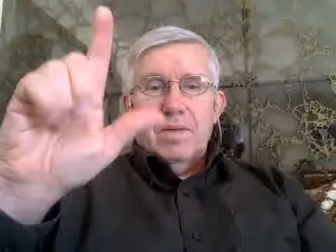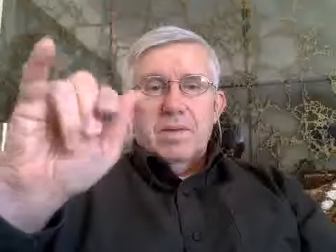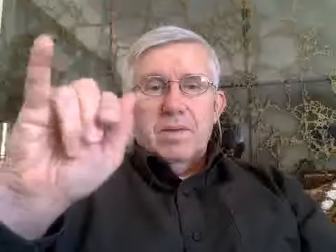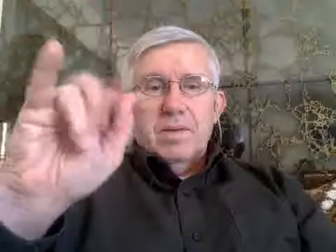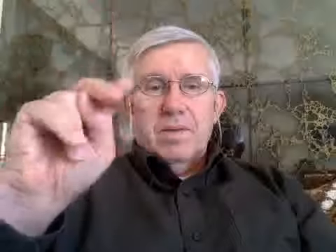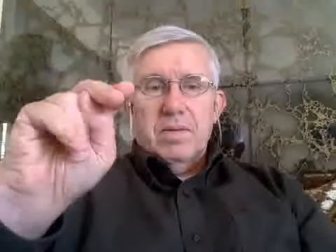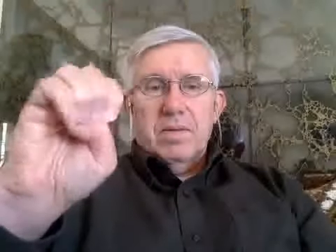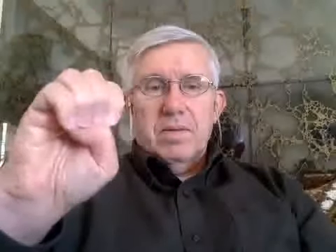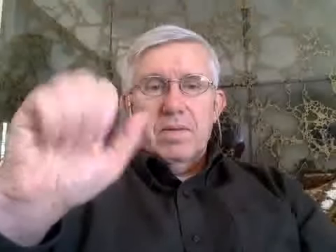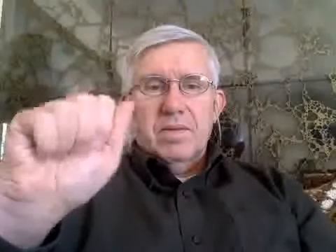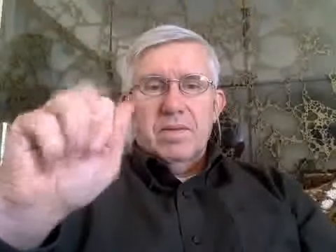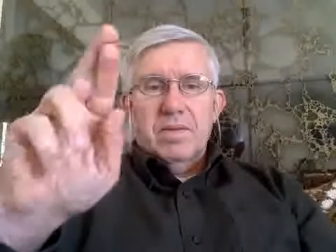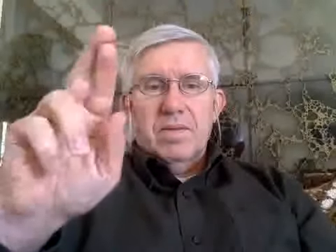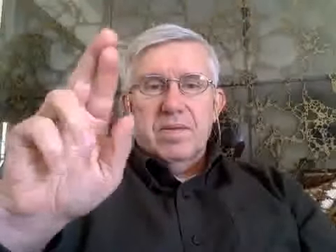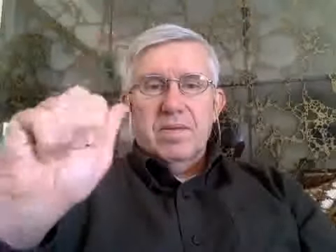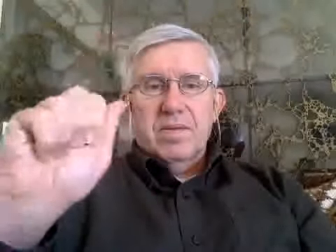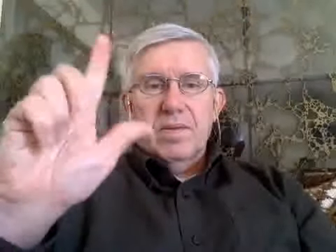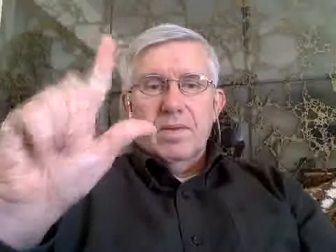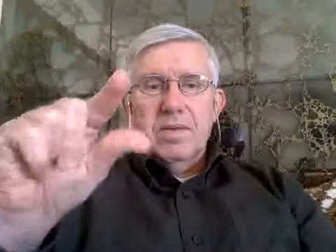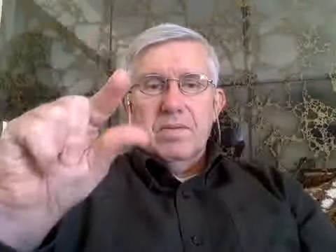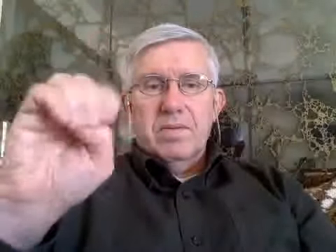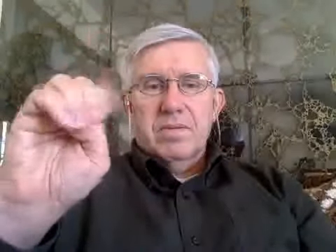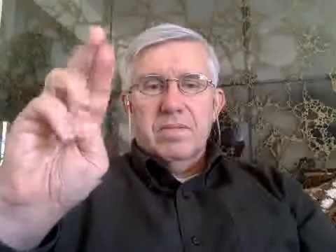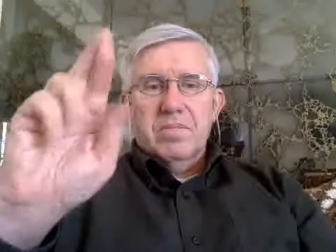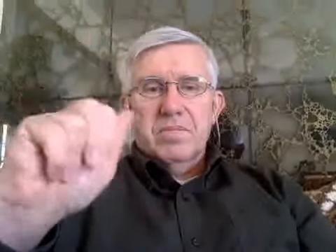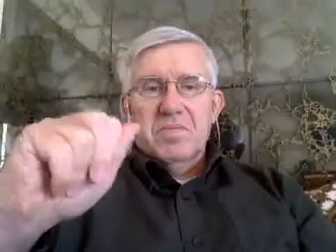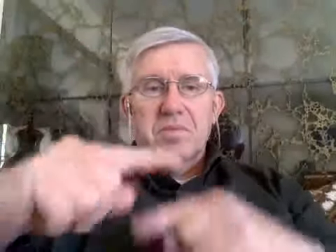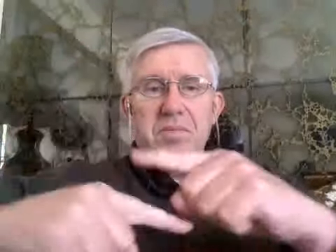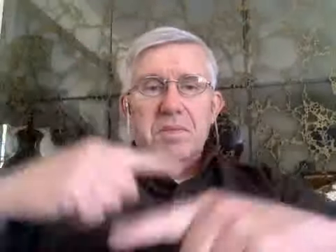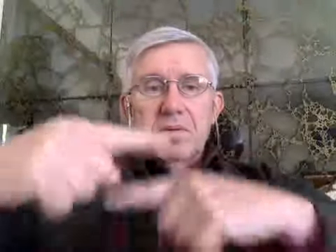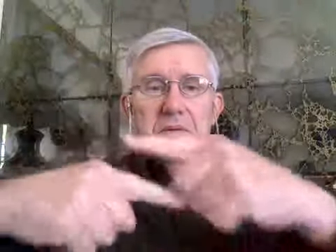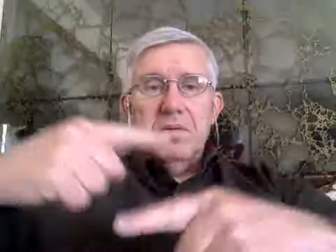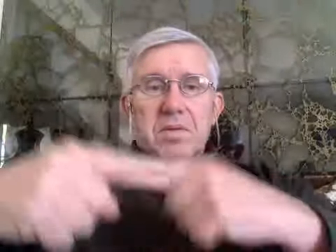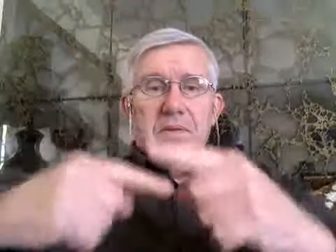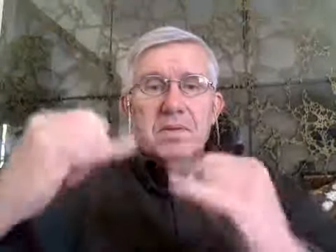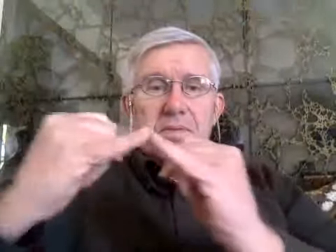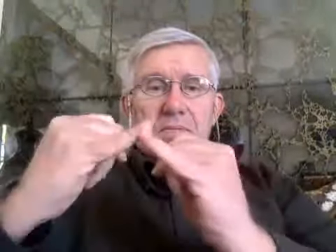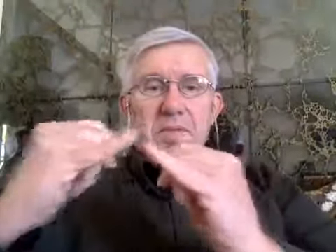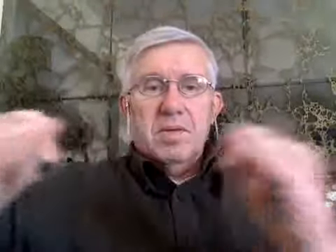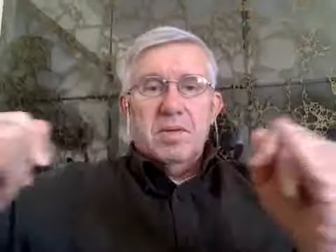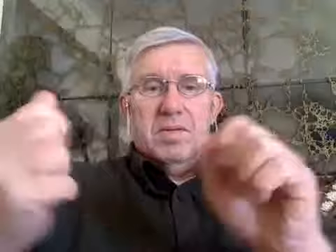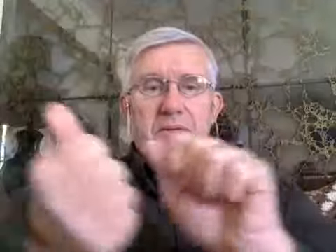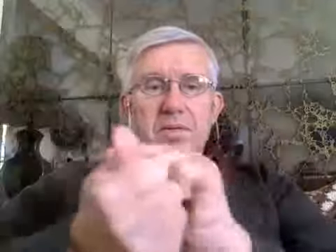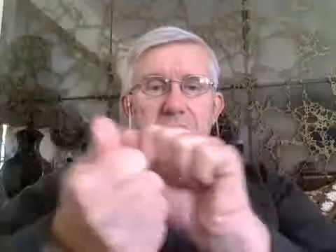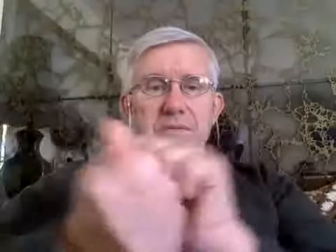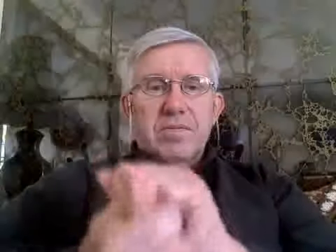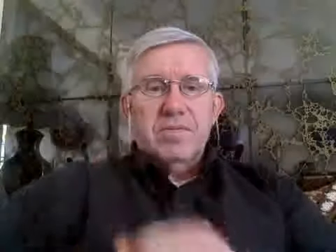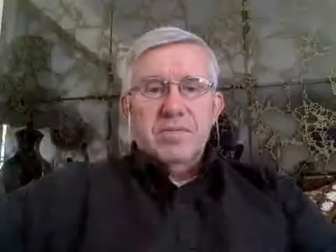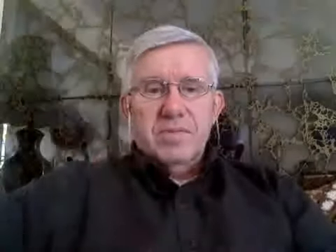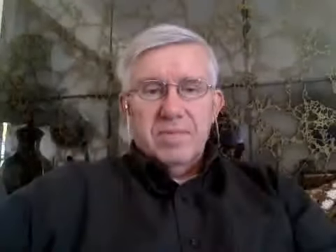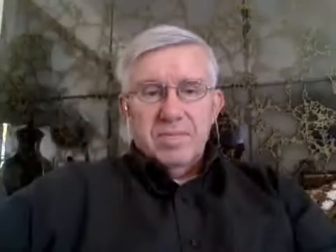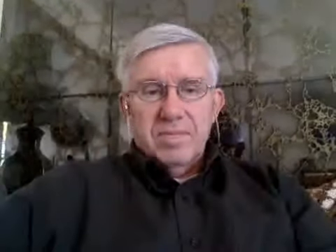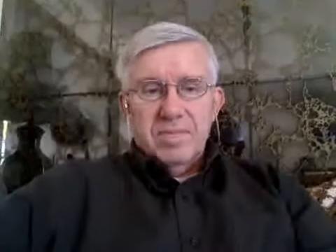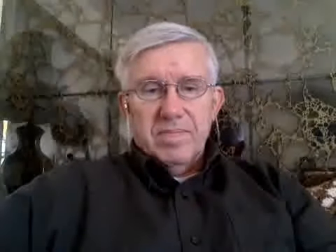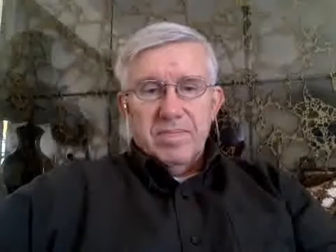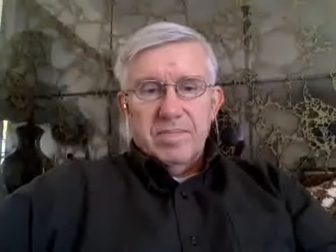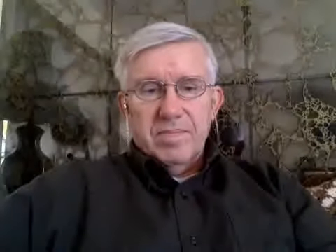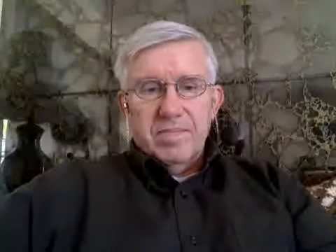Linear Algebra